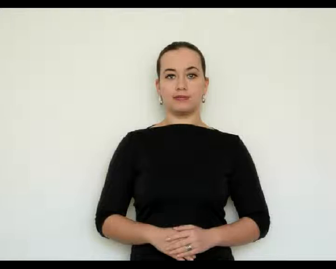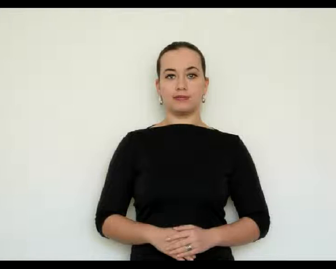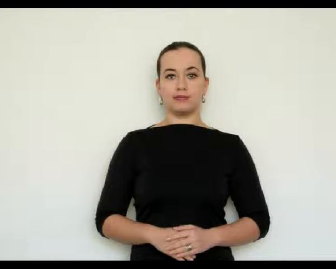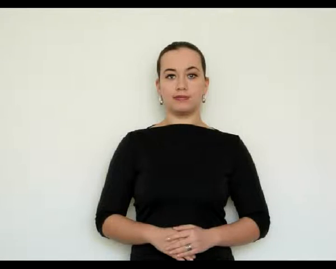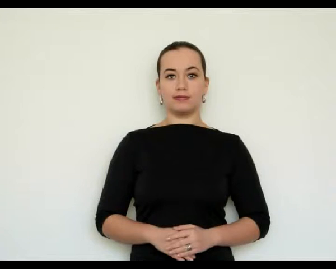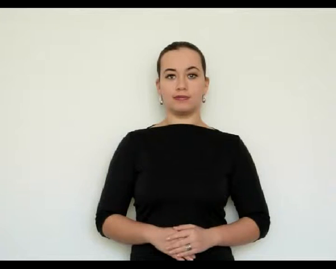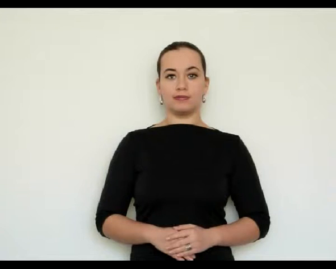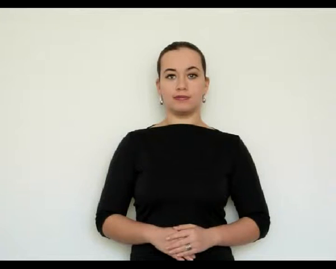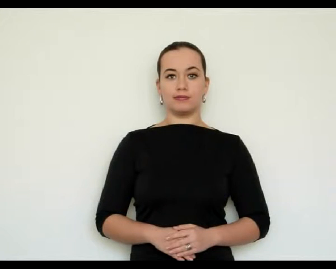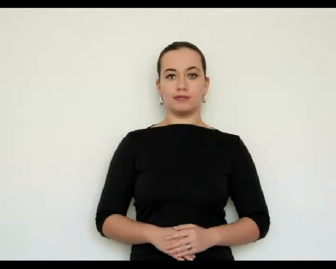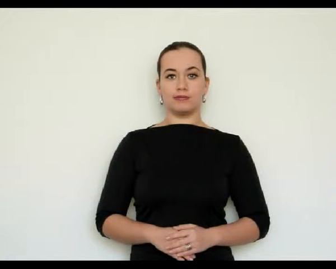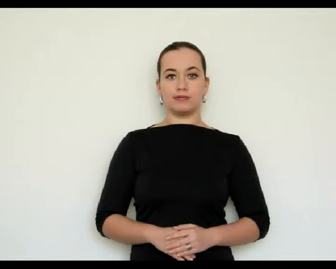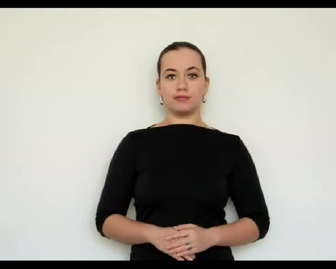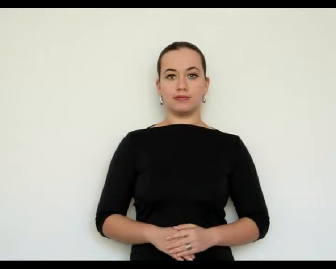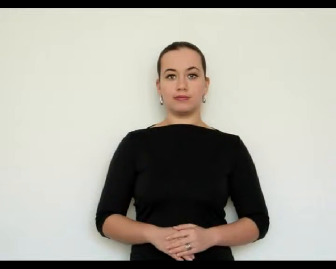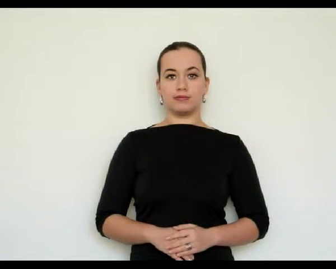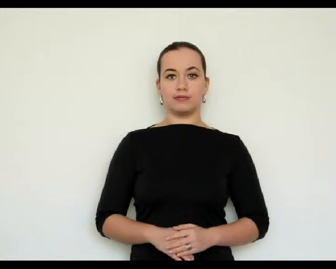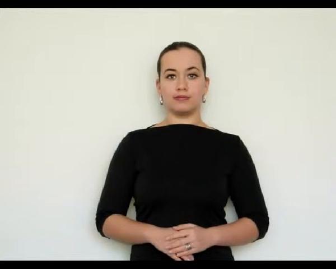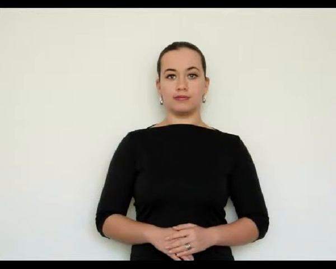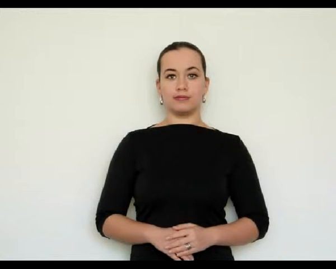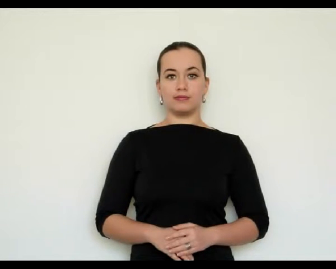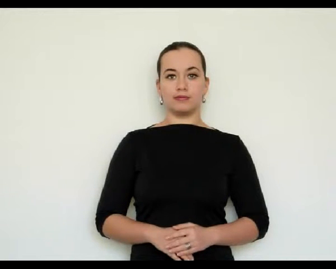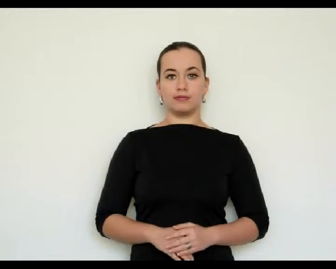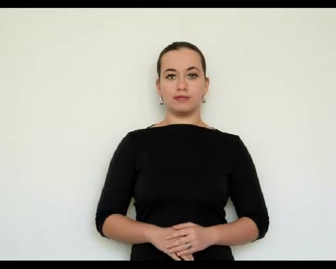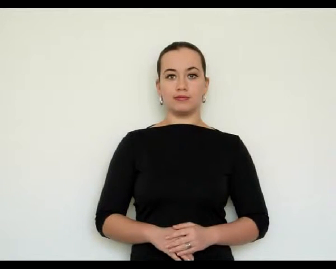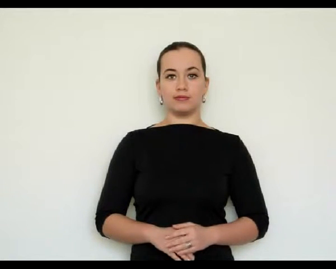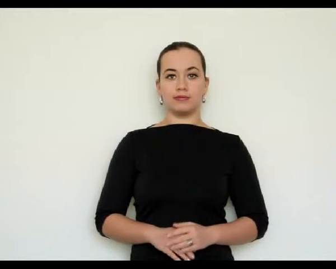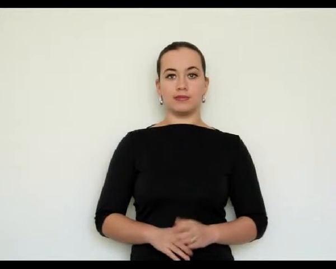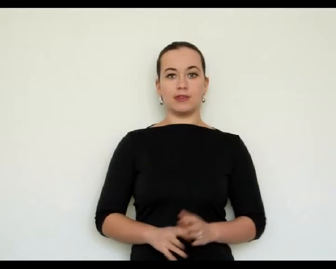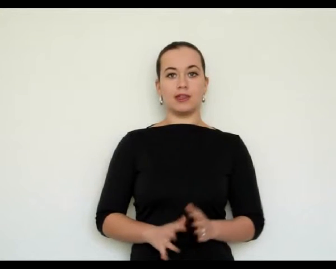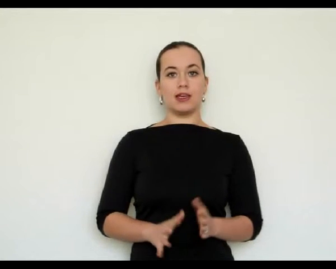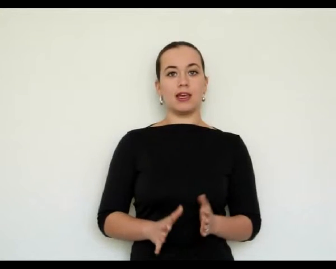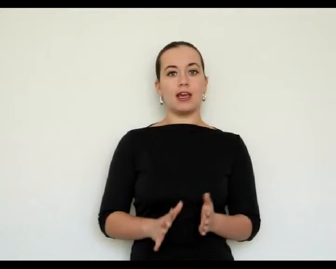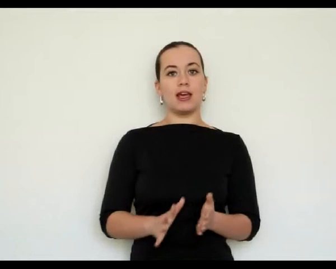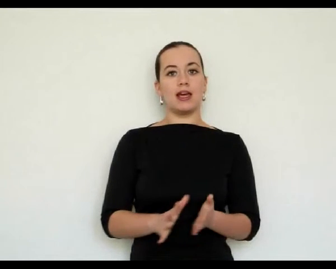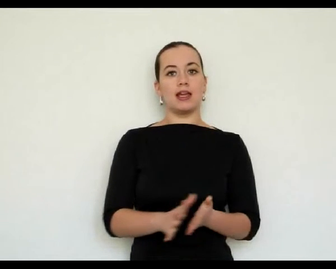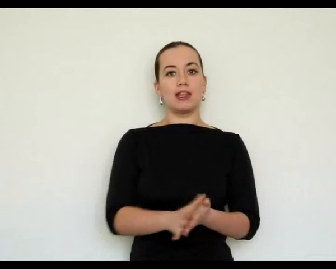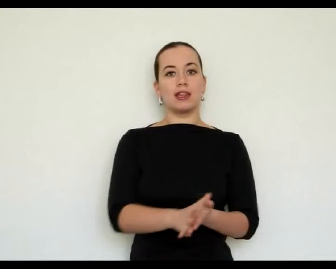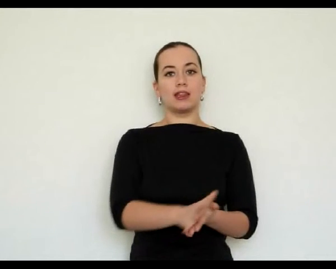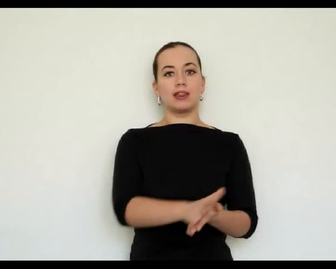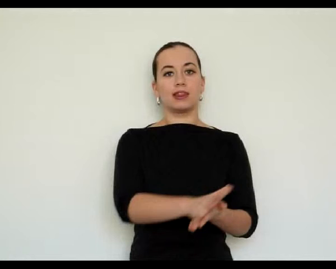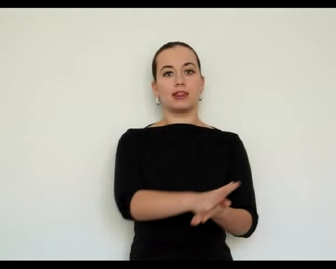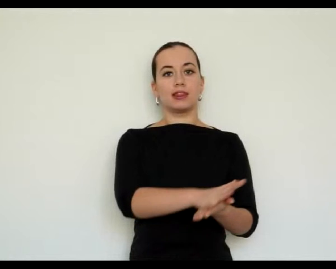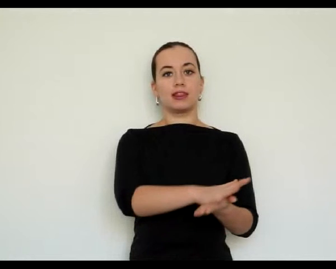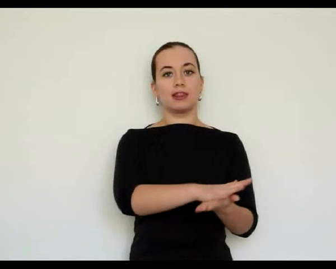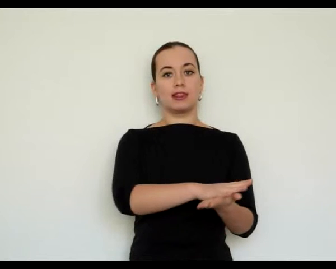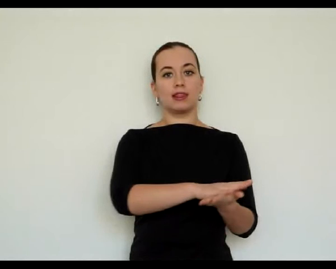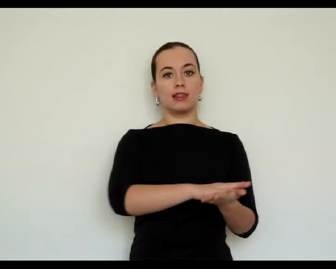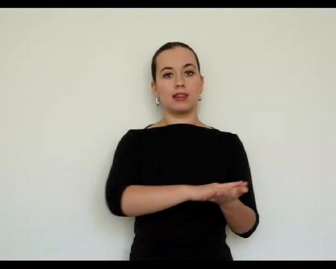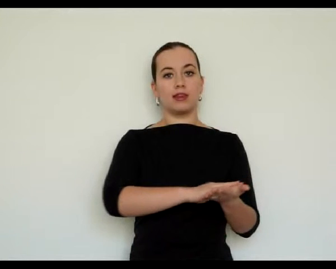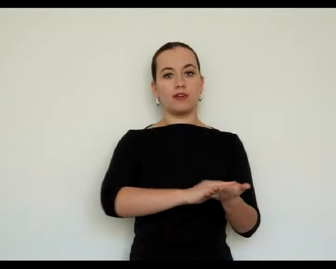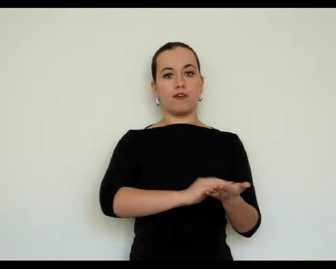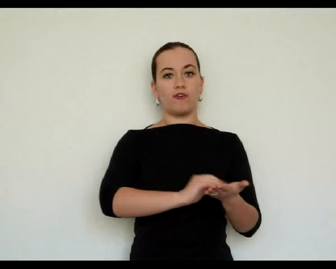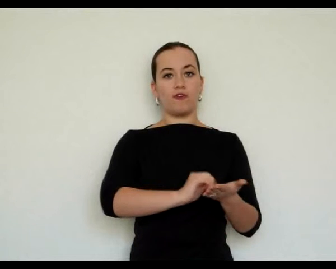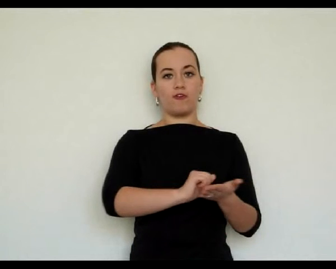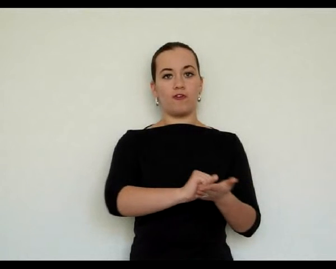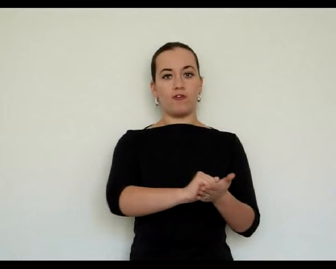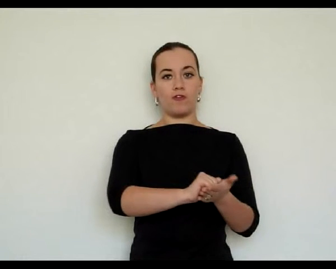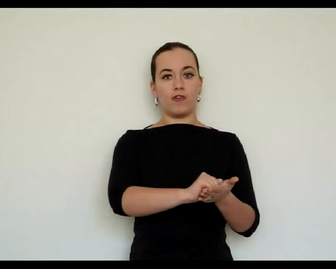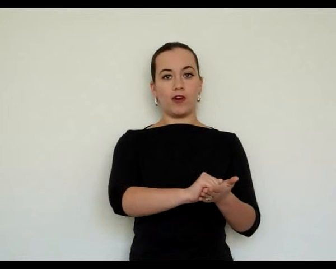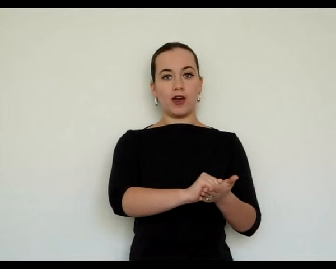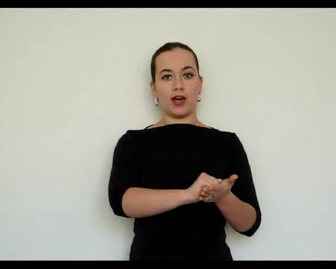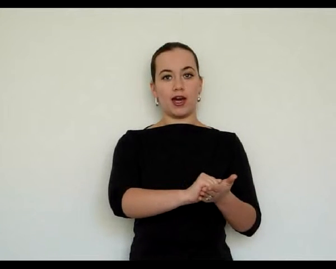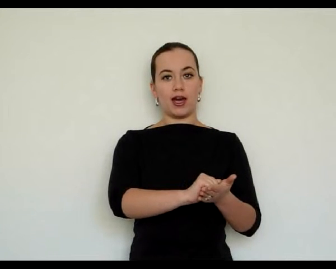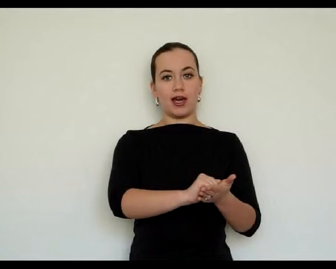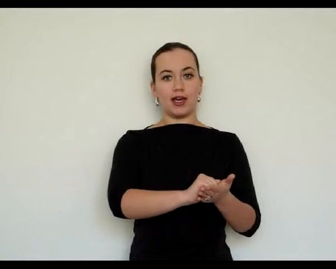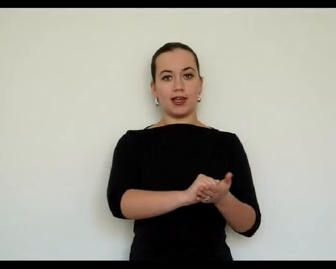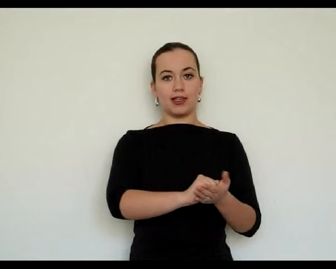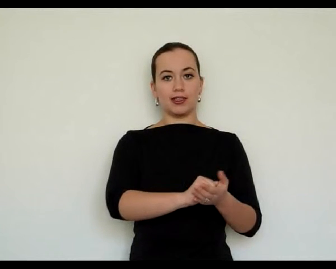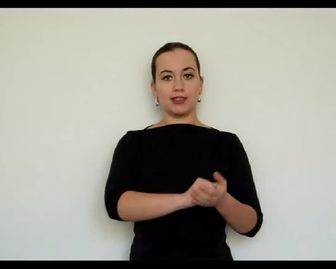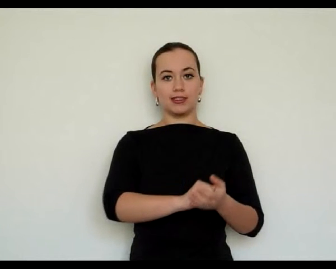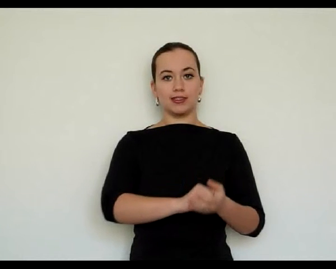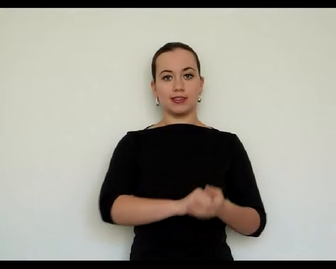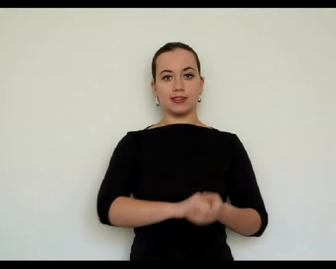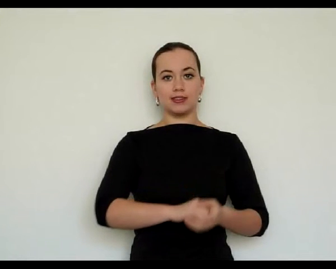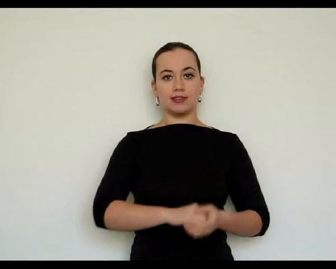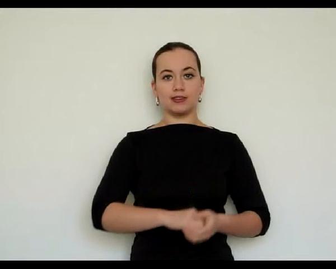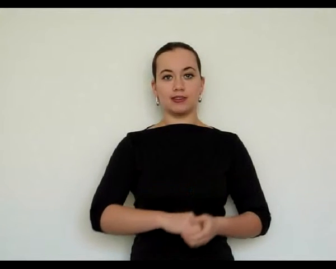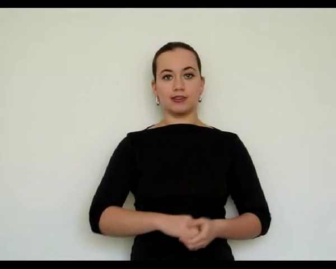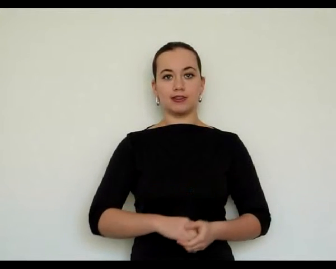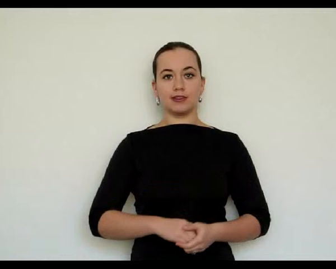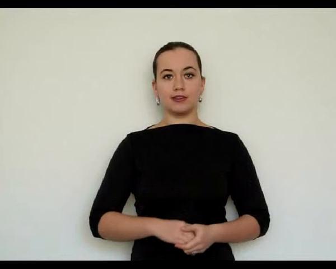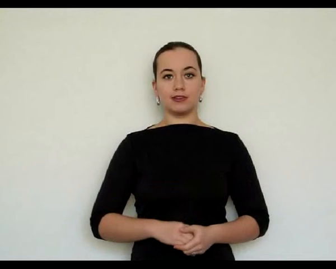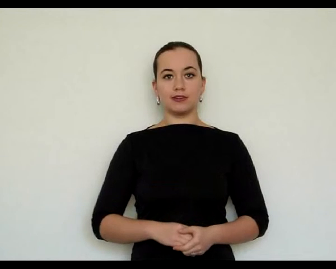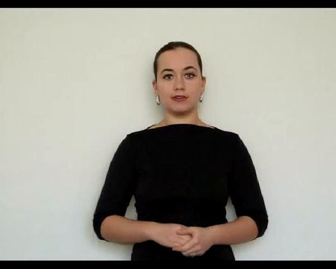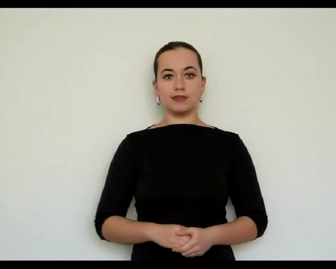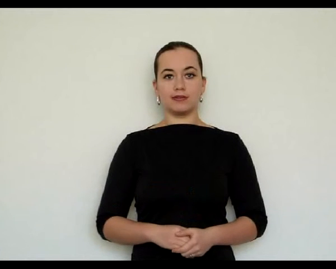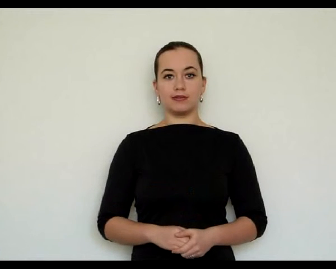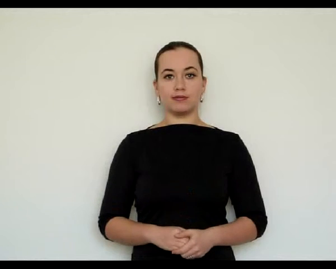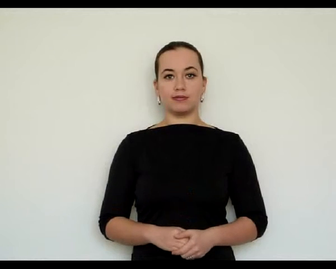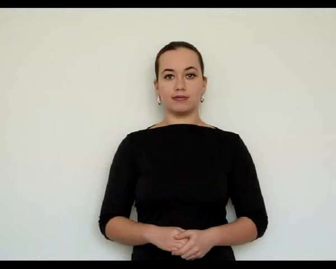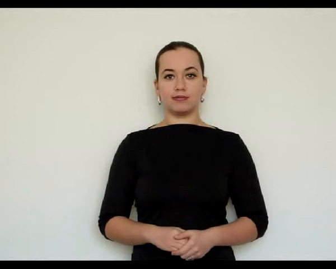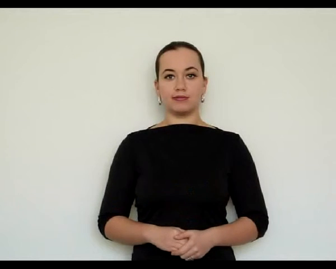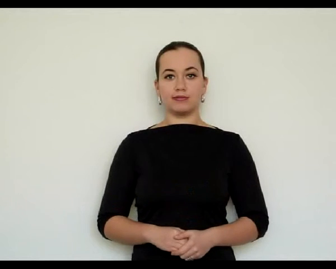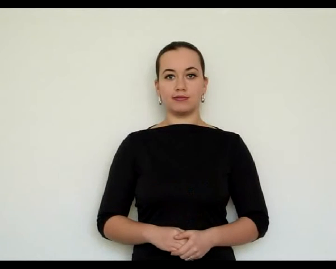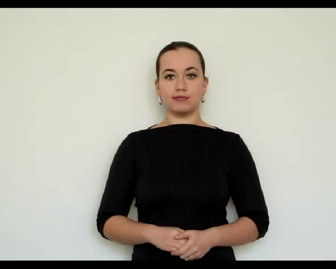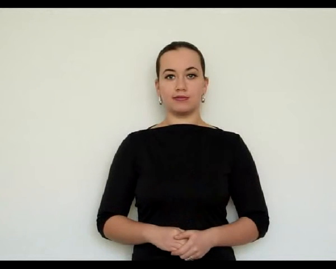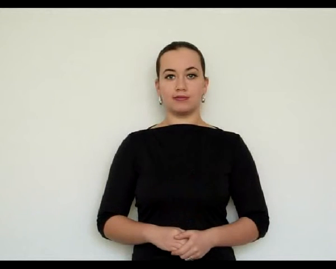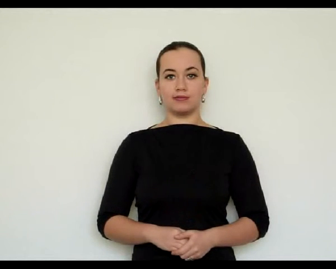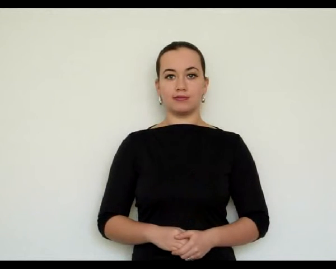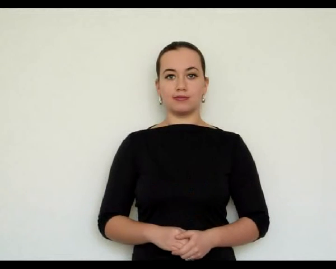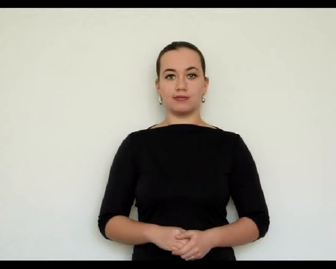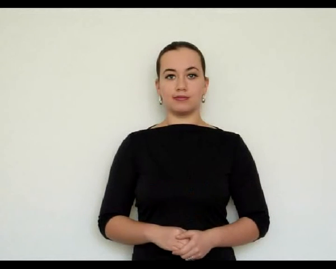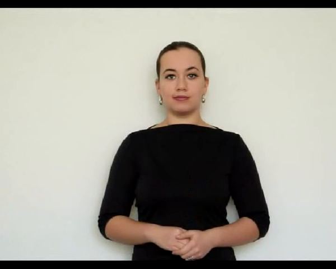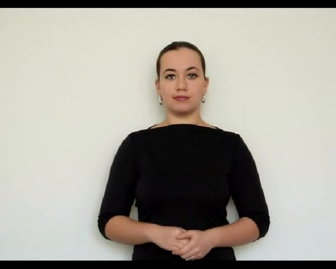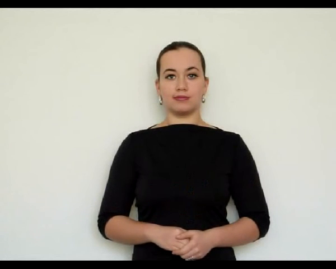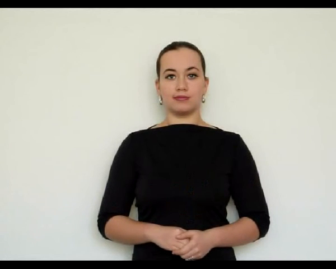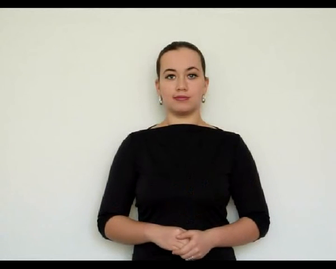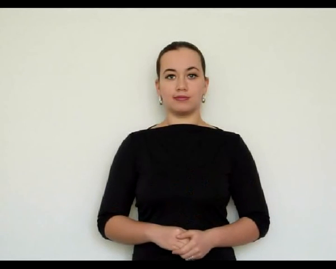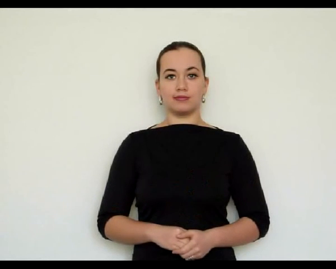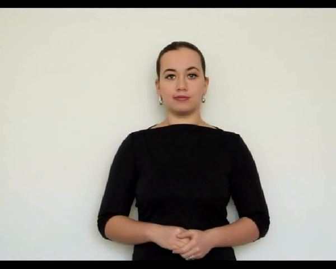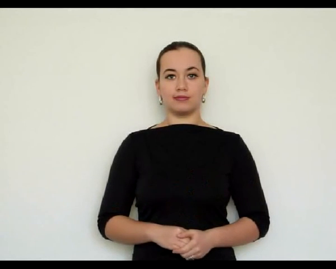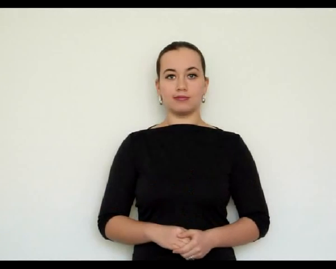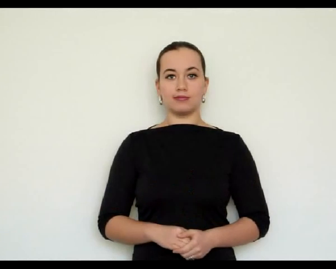Deface